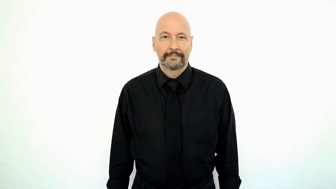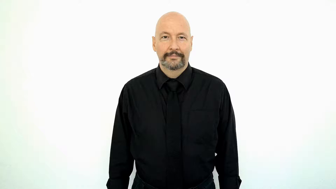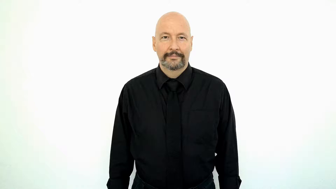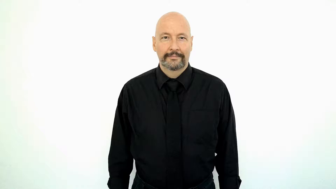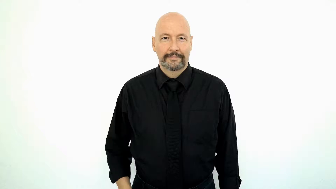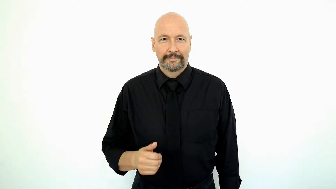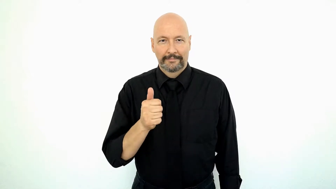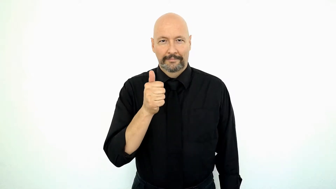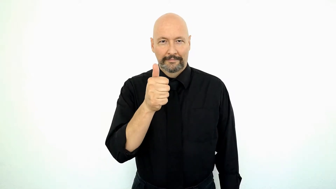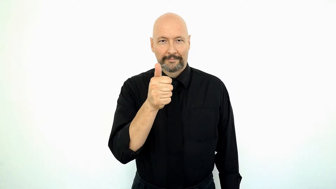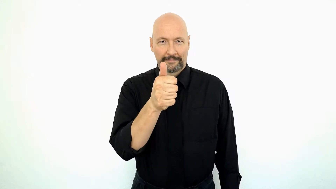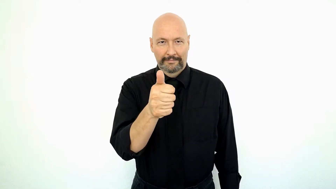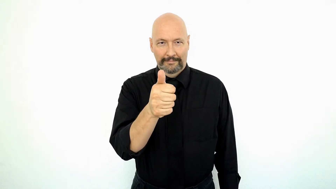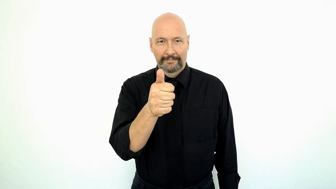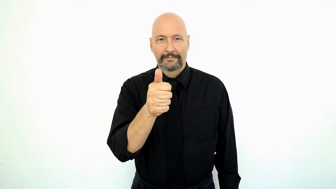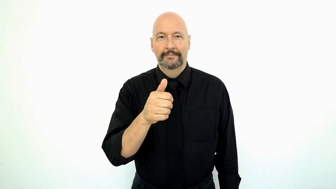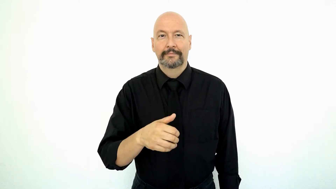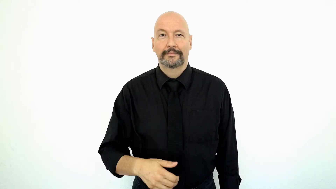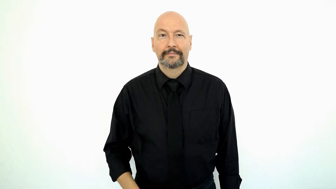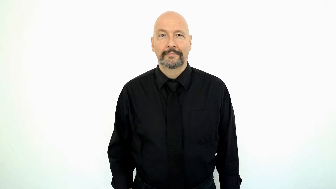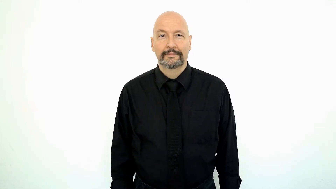YOURSELF -[your own]